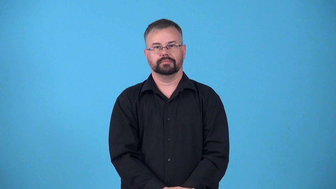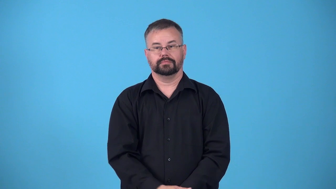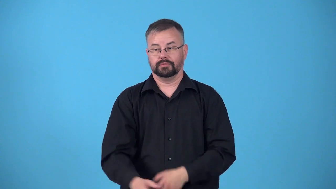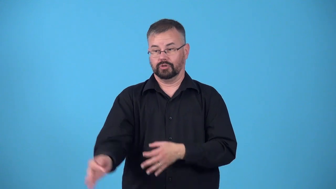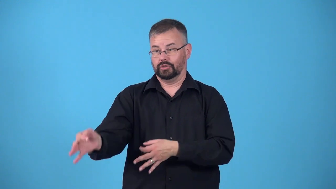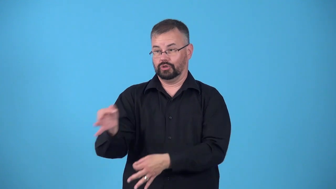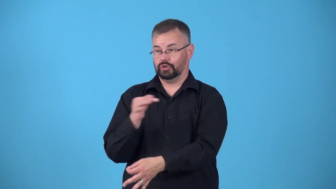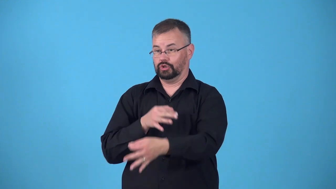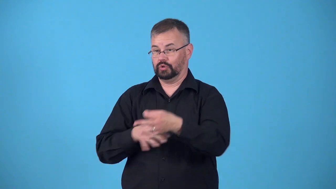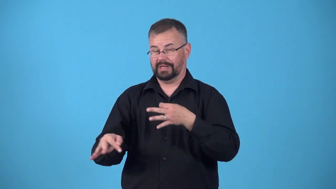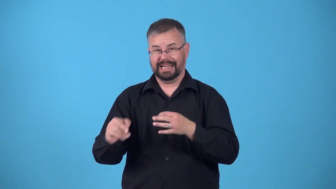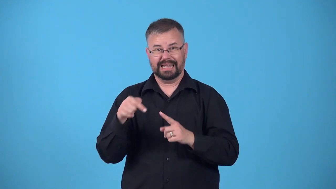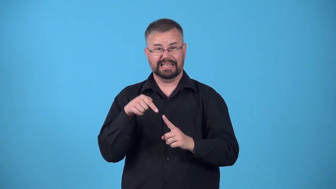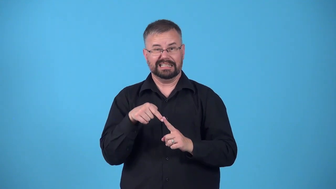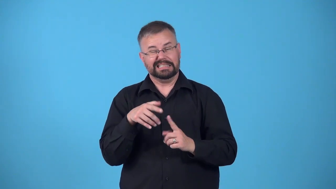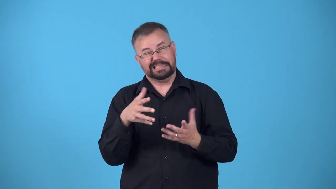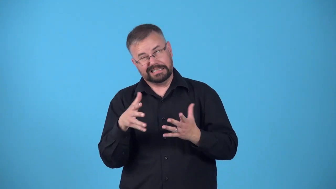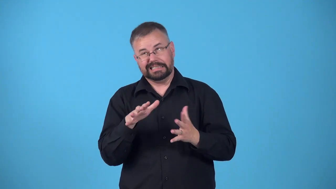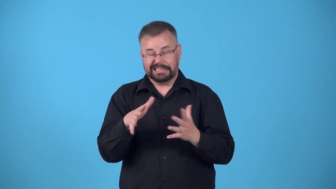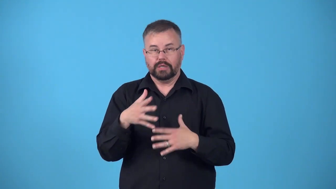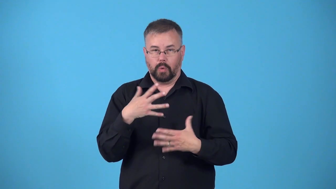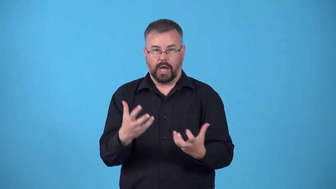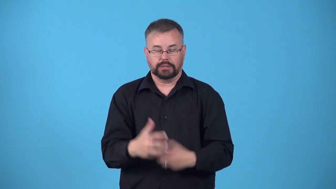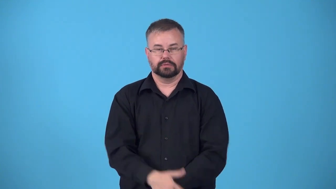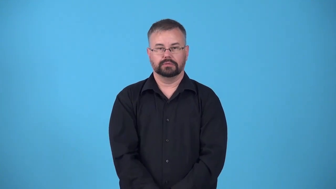trade off